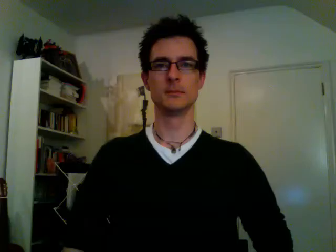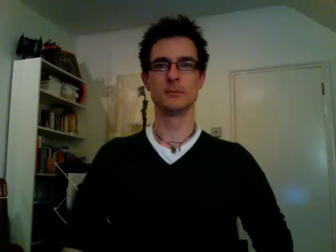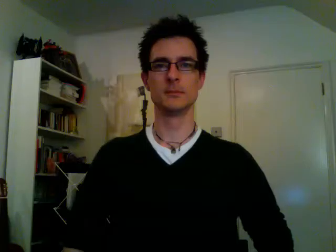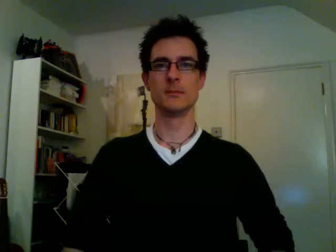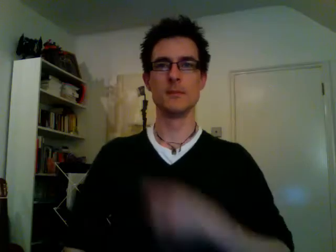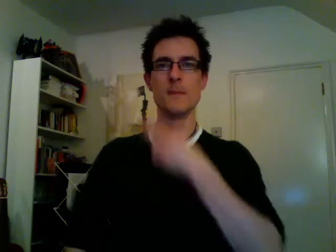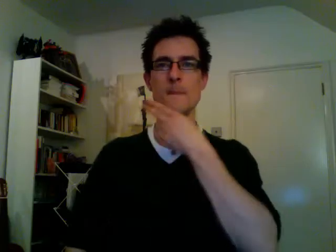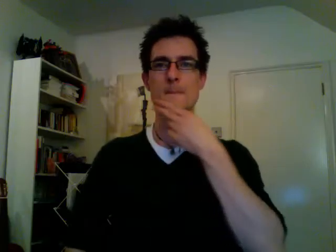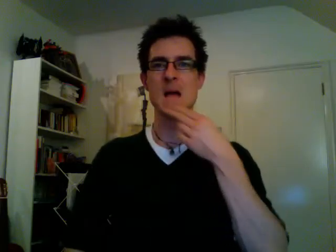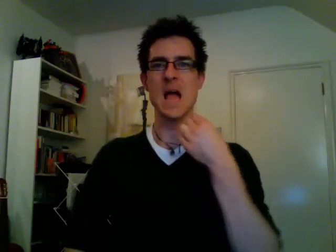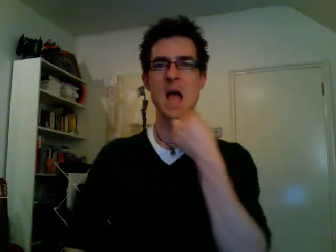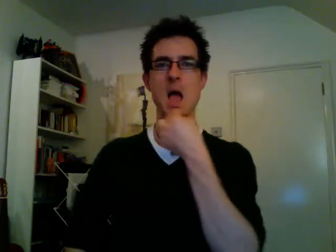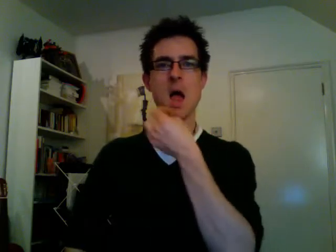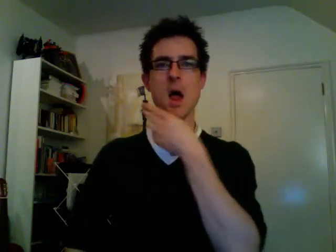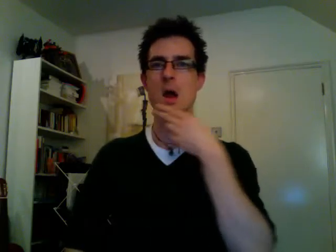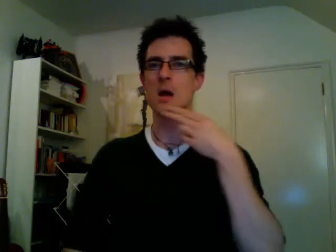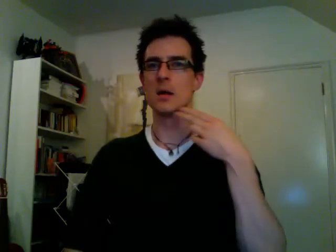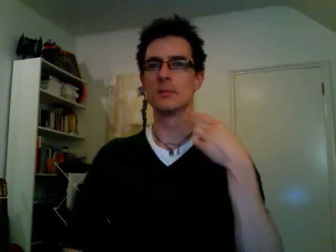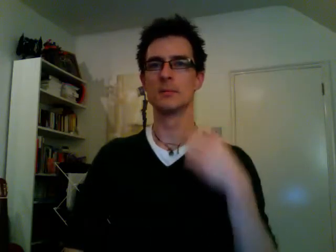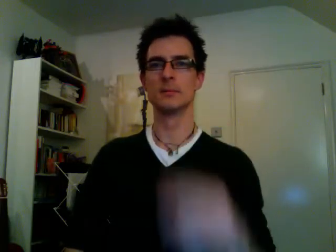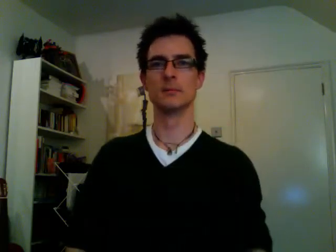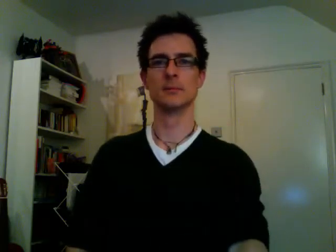pear